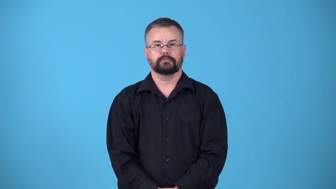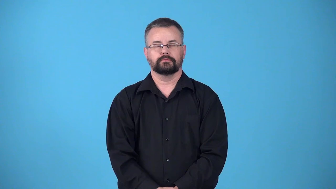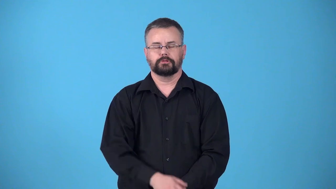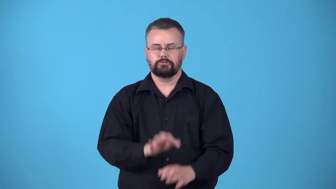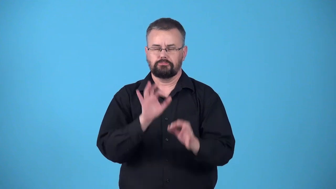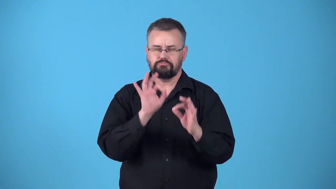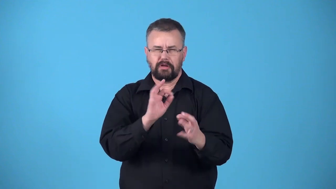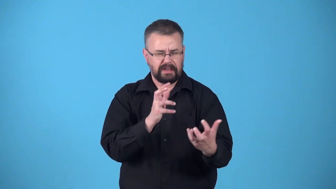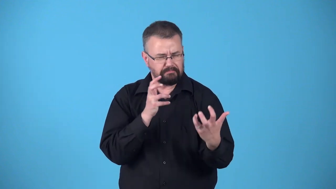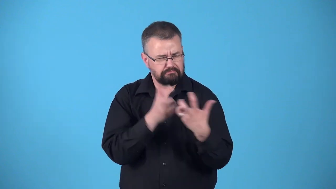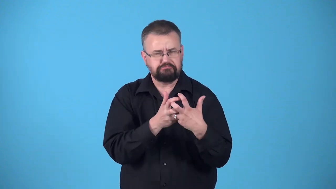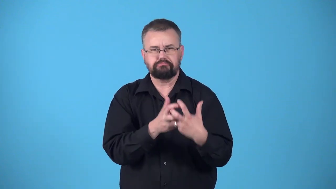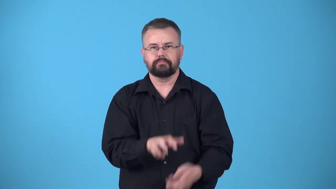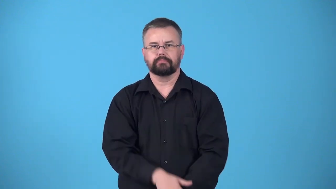fit like a glove